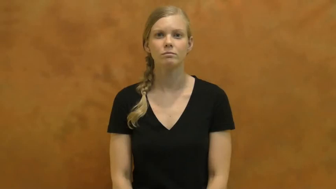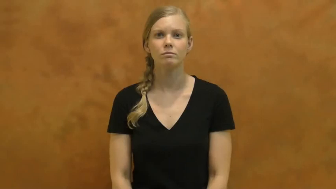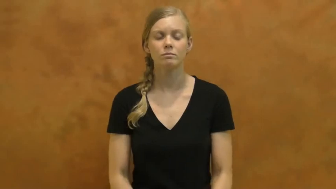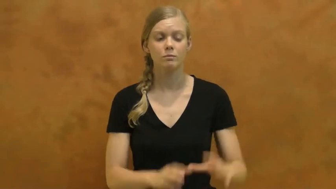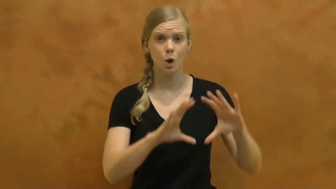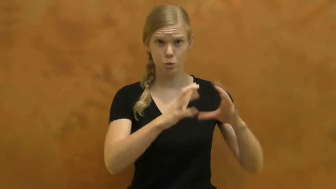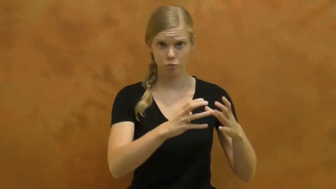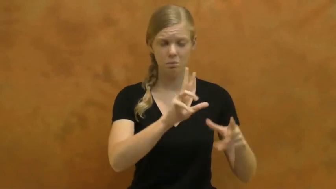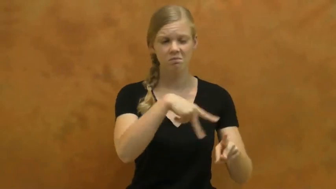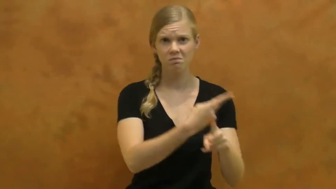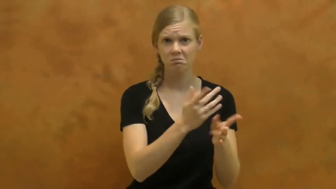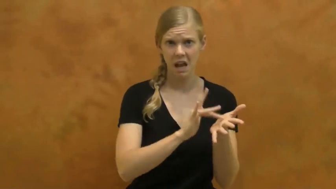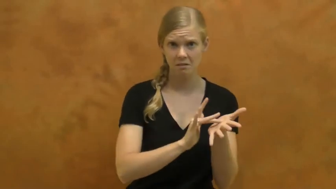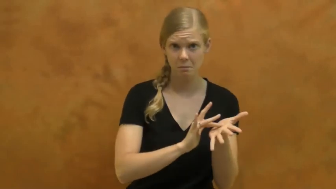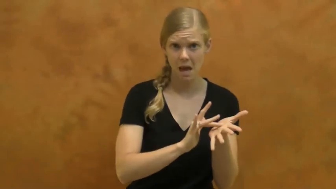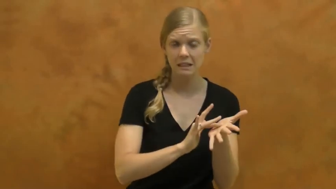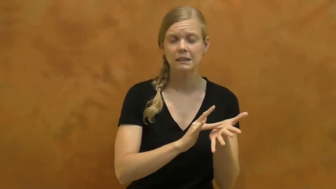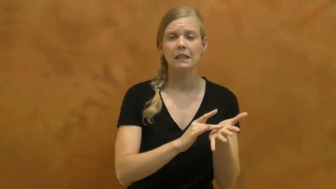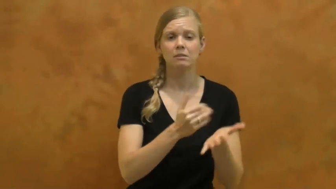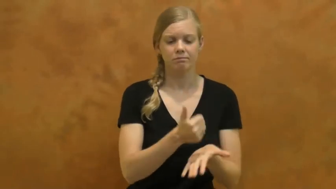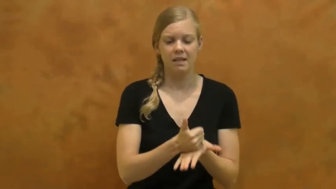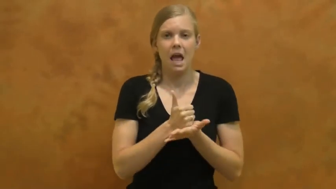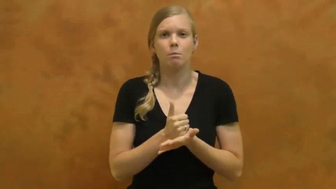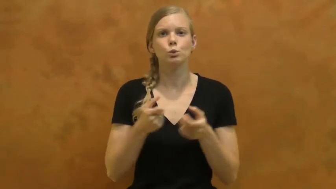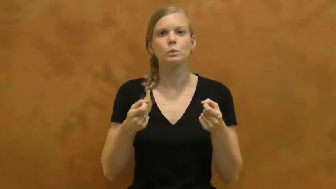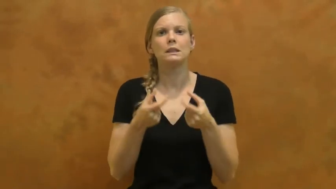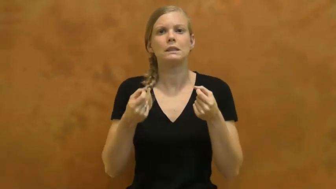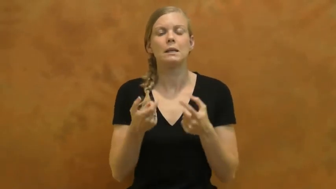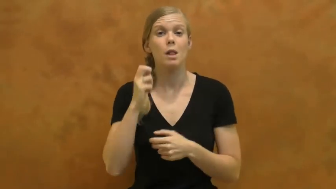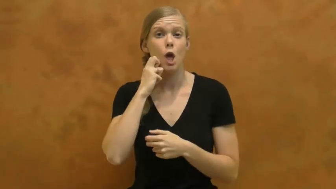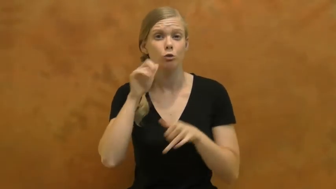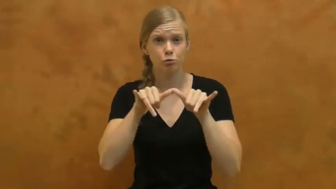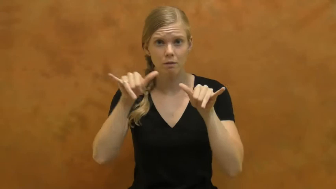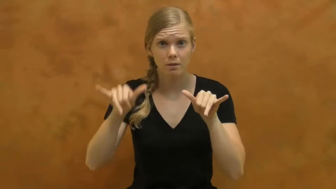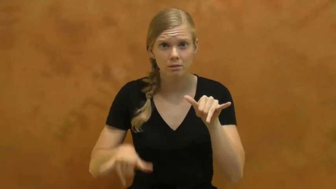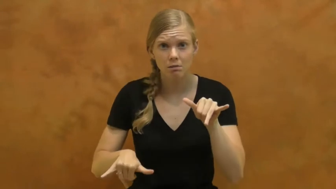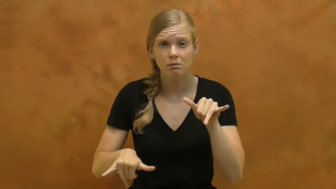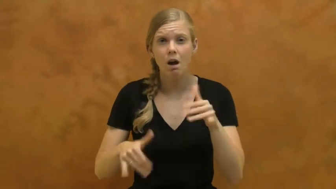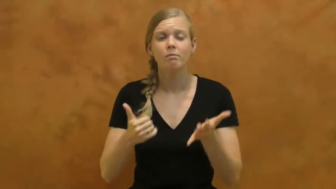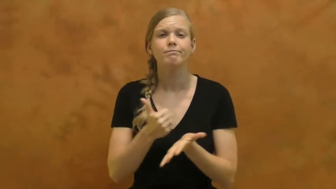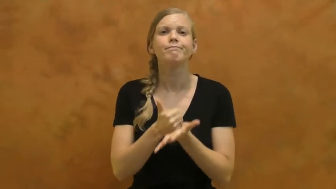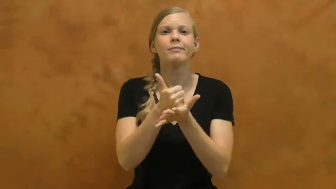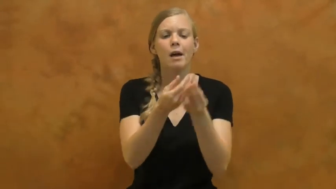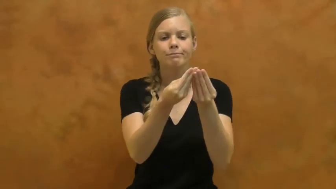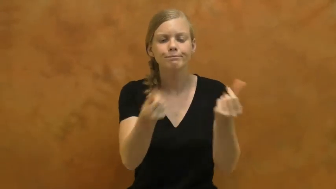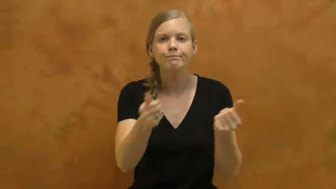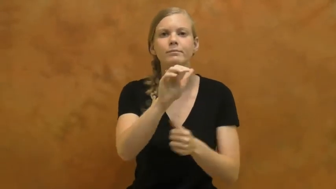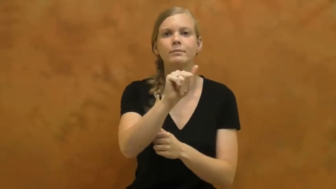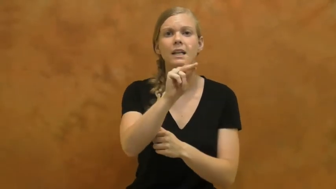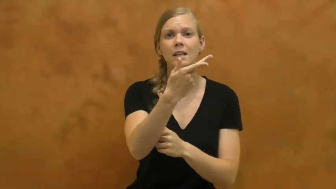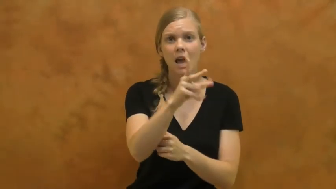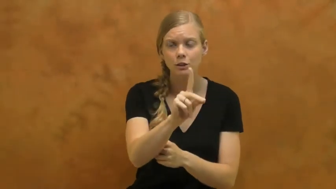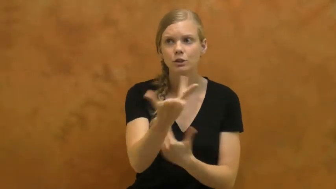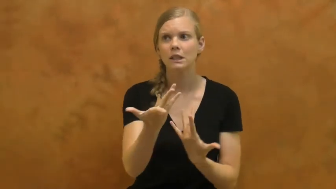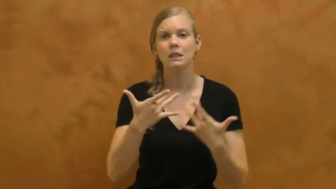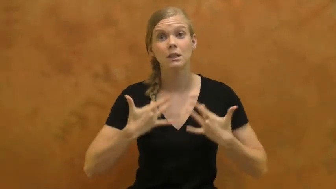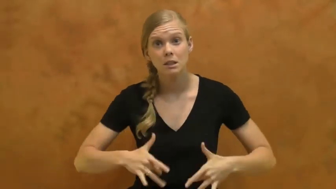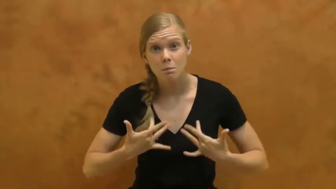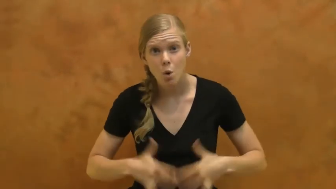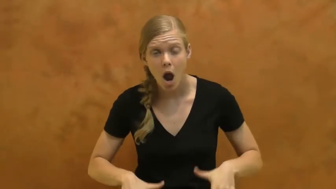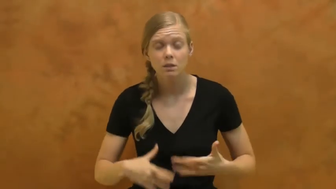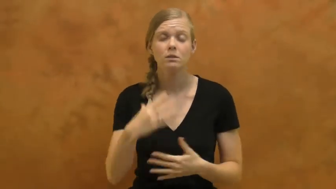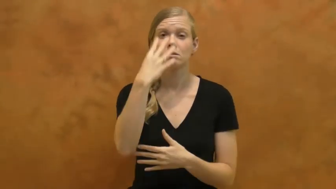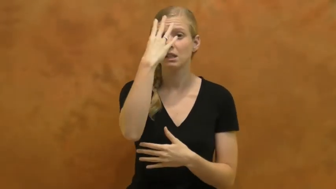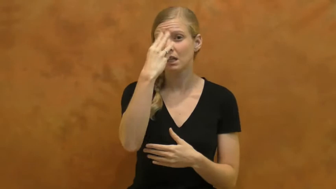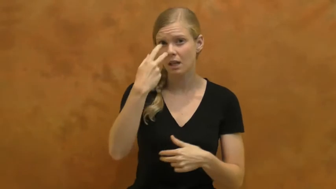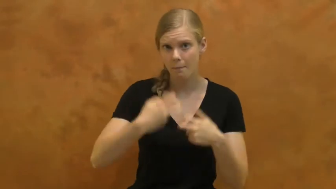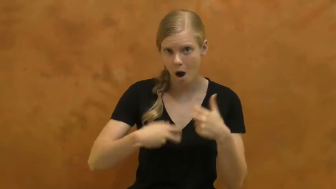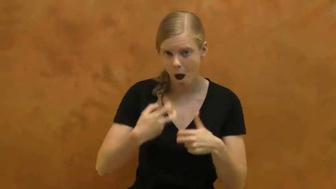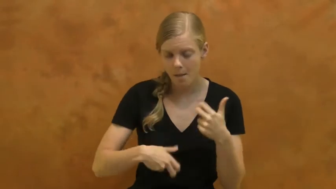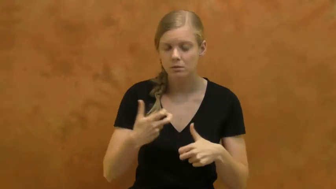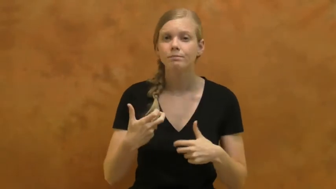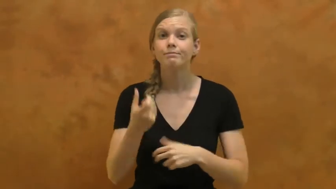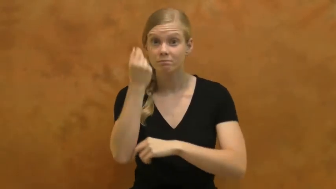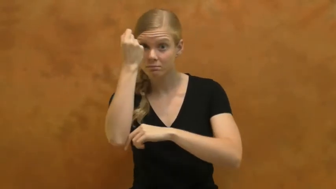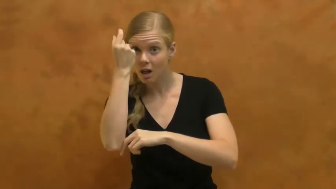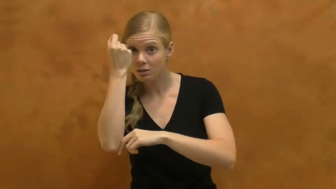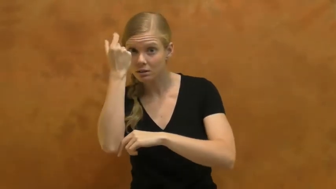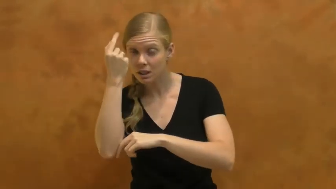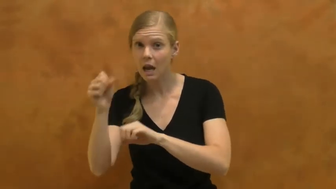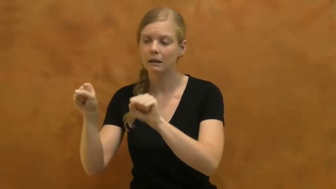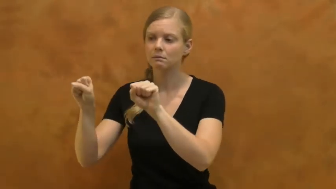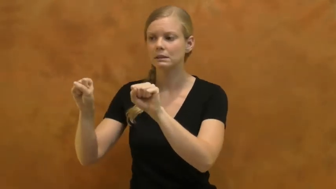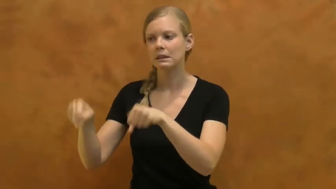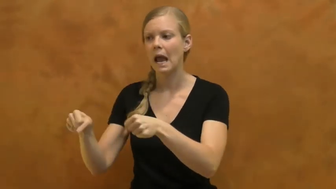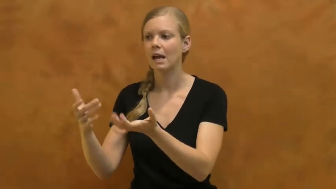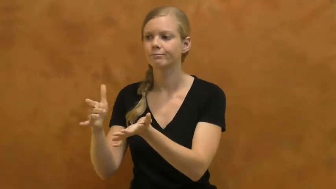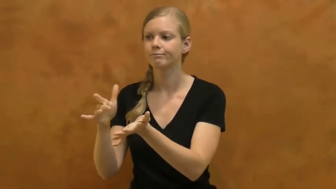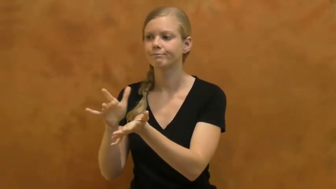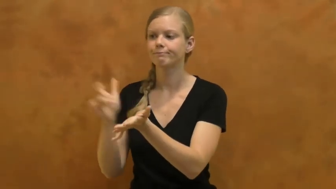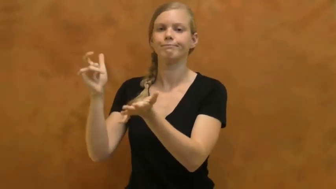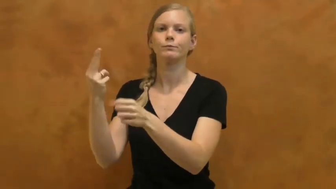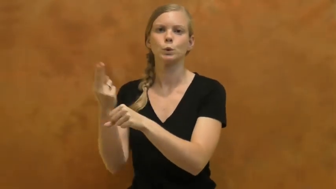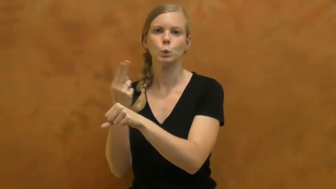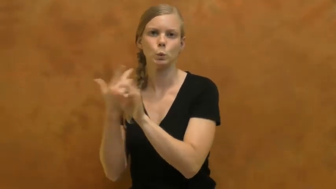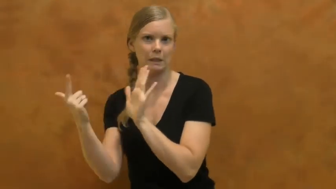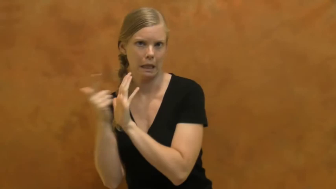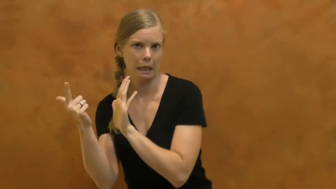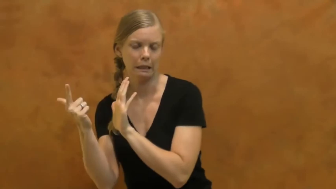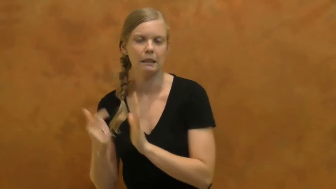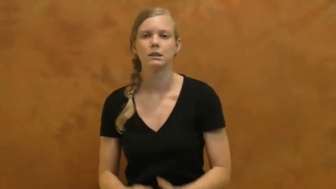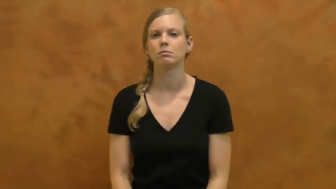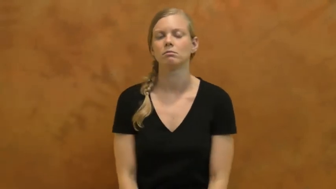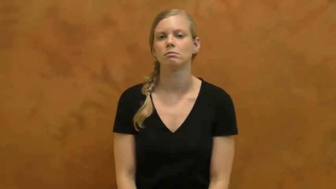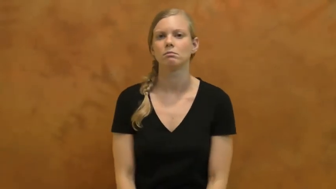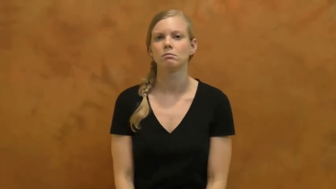amphetamine